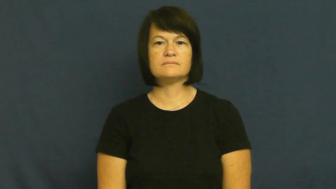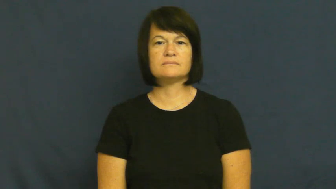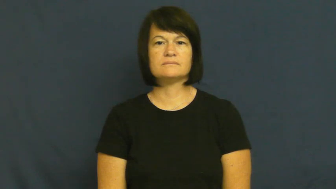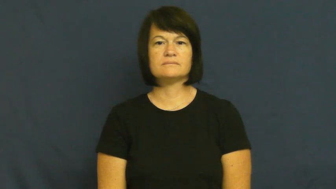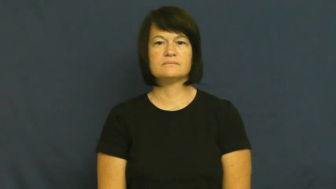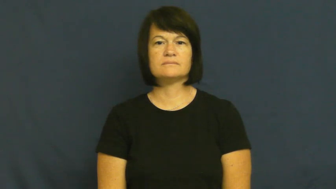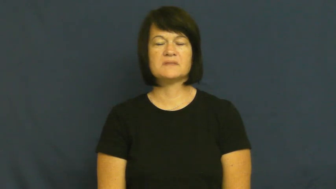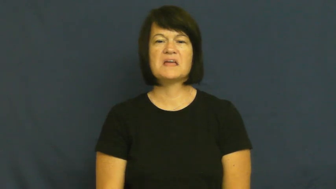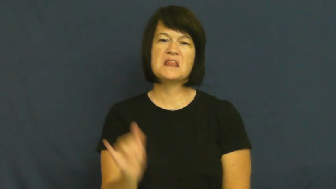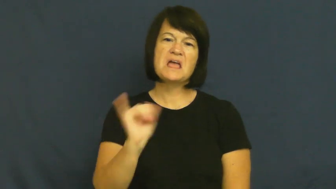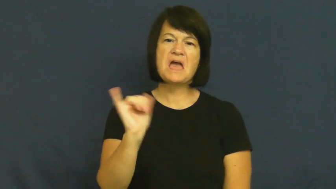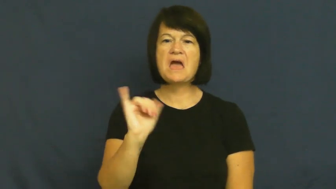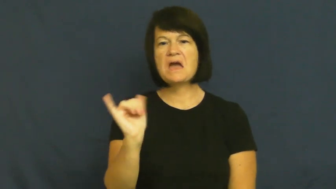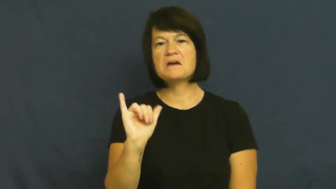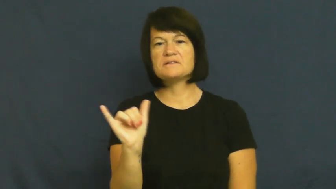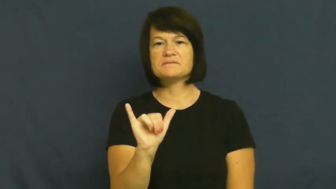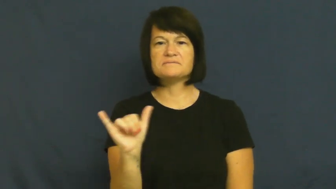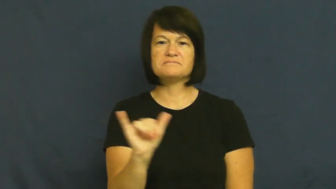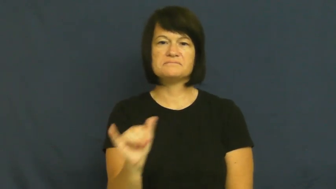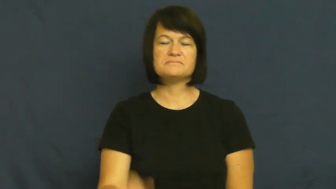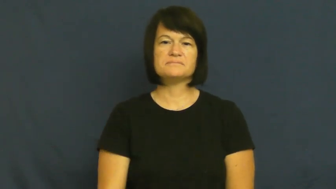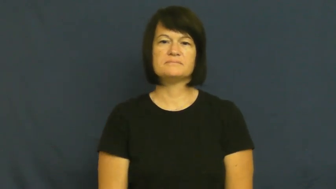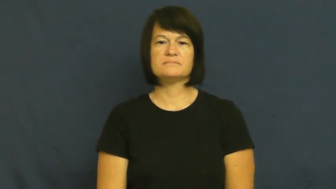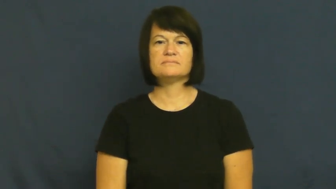analogous,similar,akin